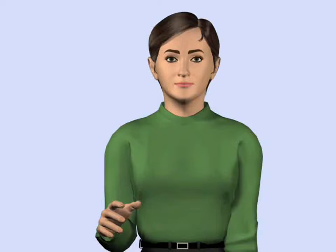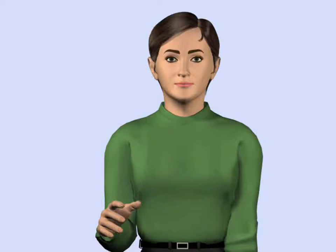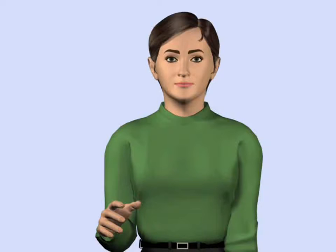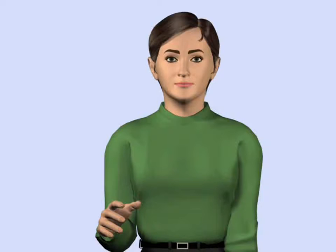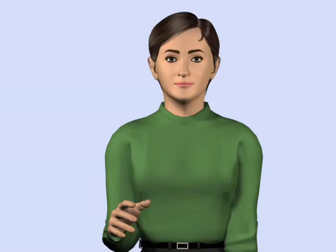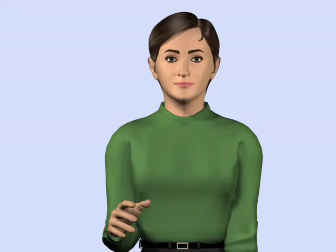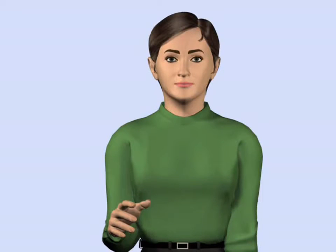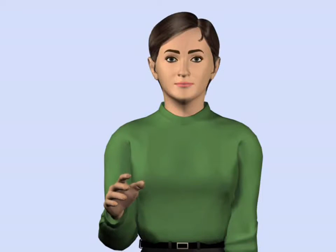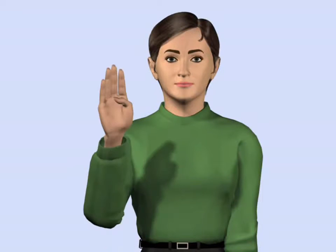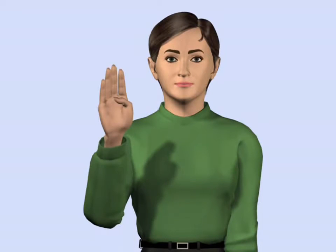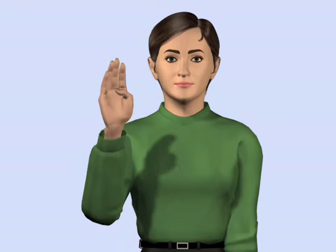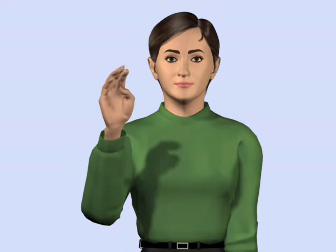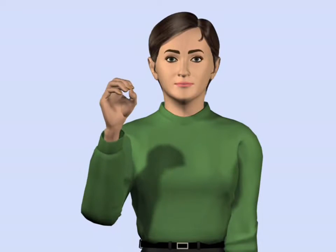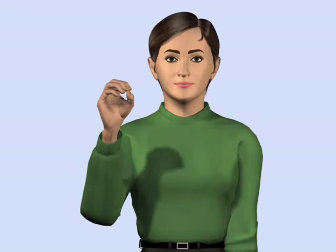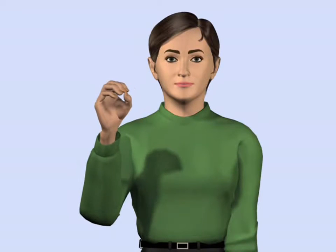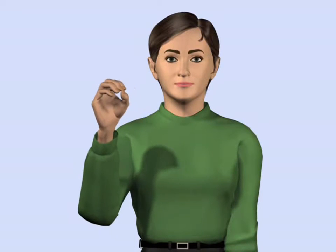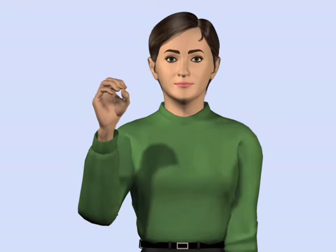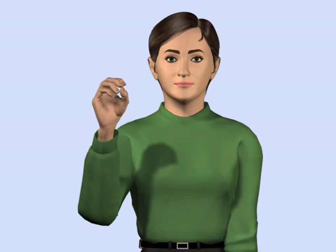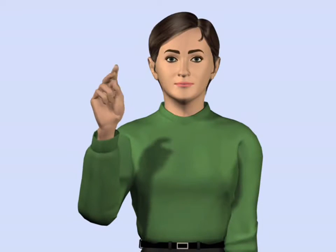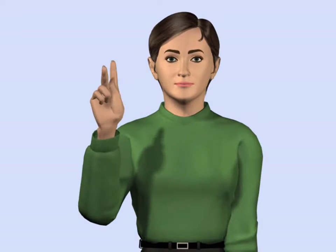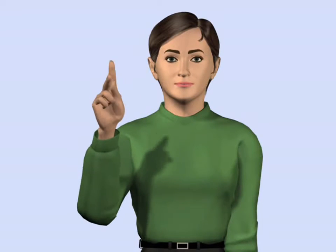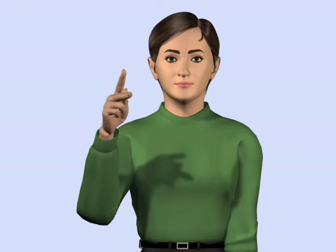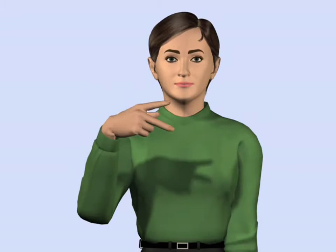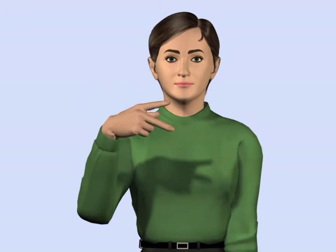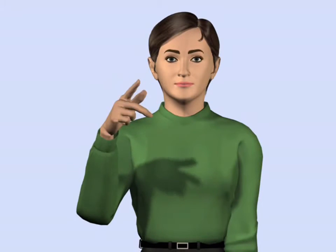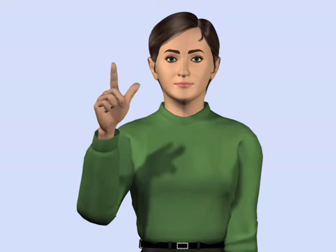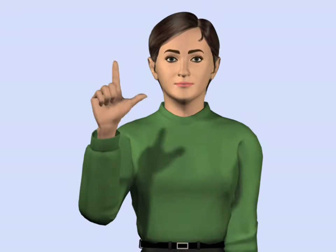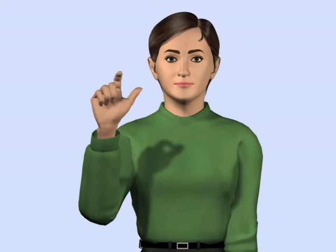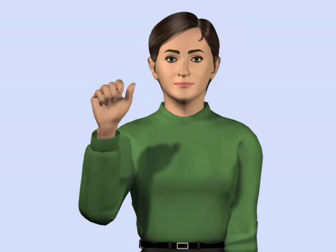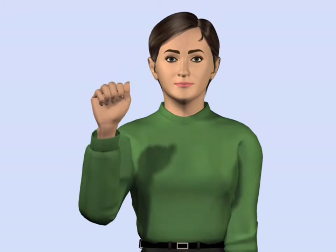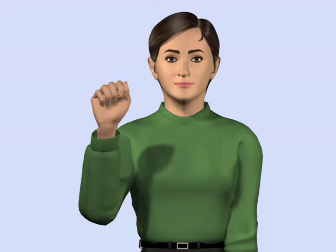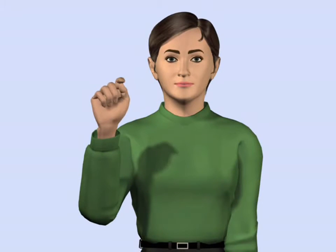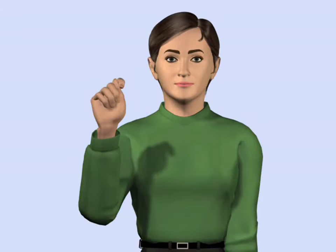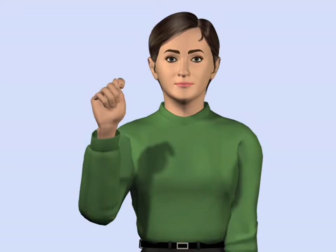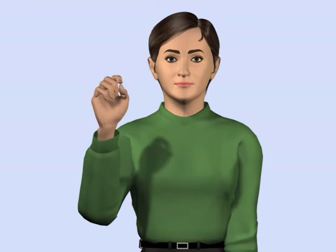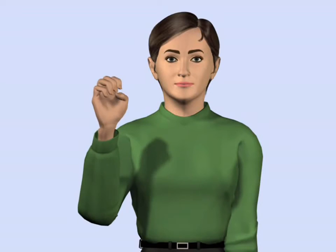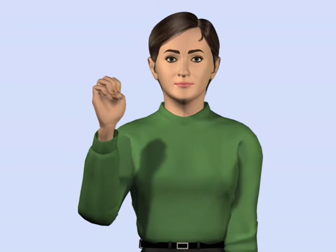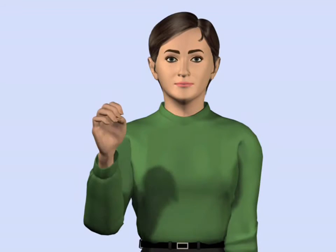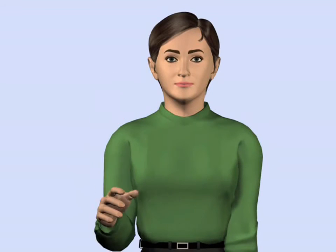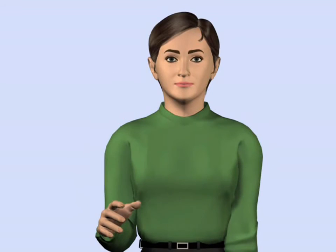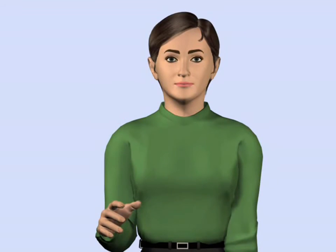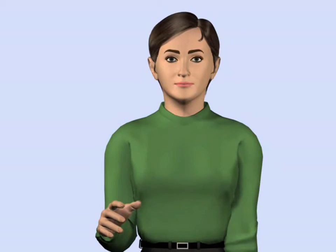bookplate